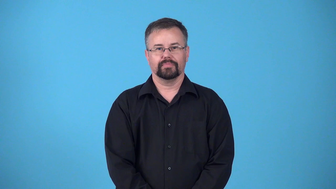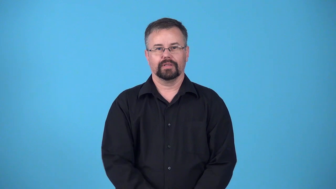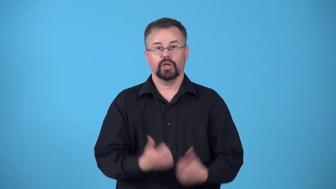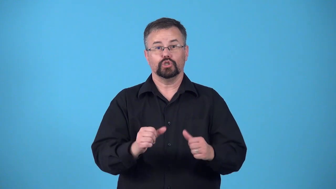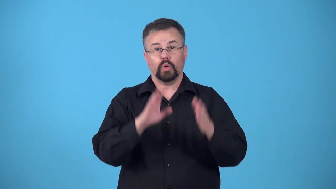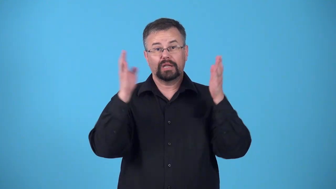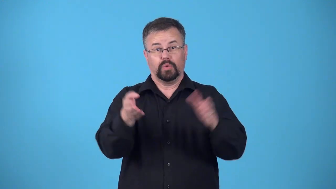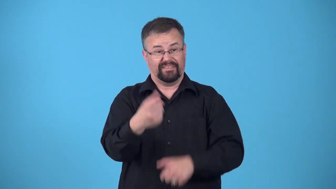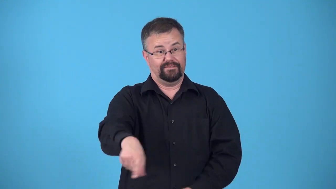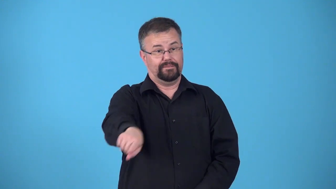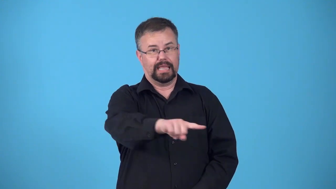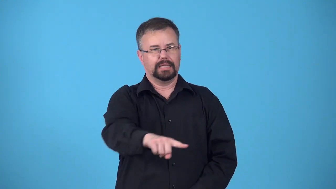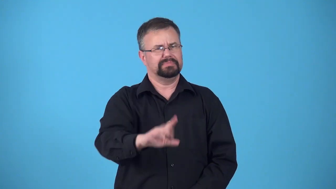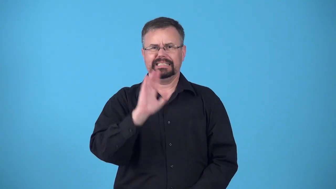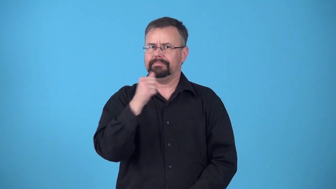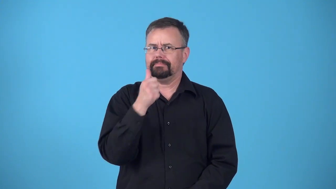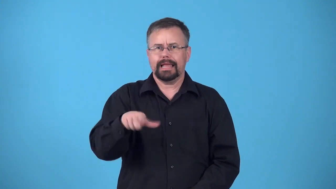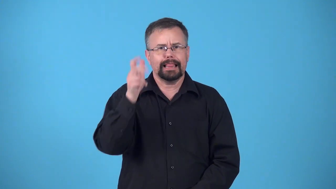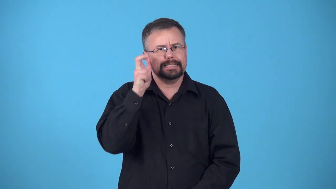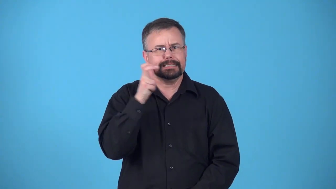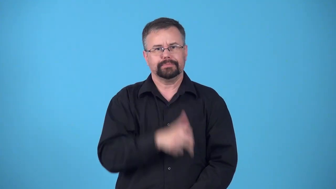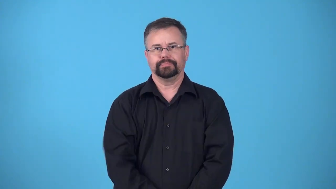whistling in the dark